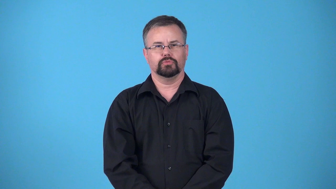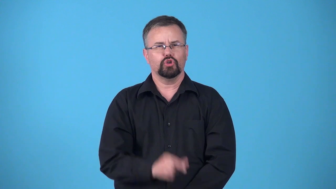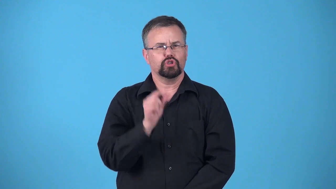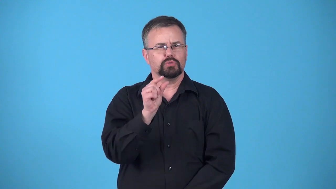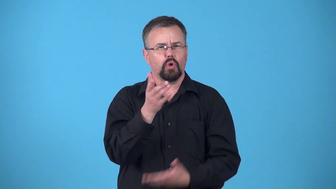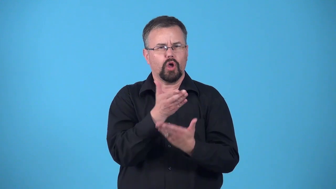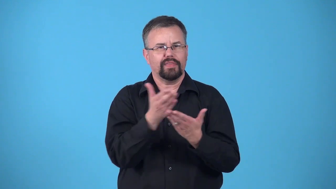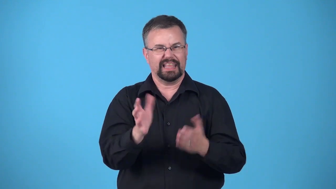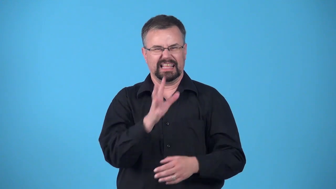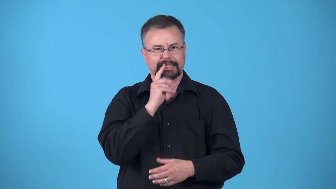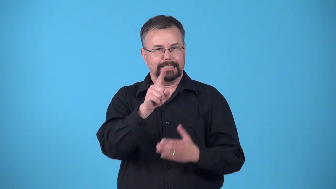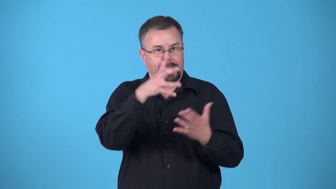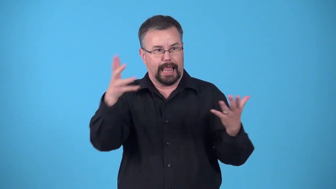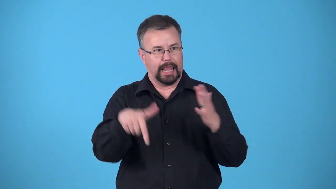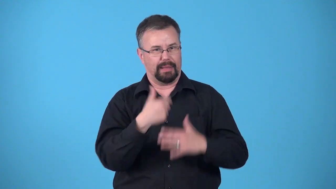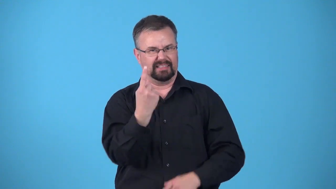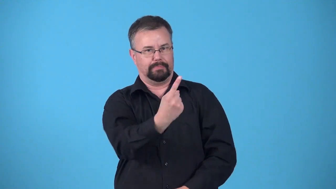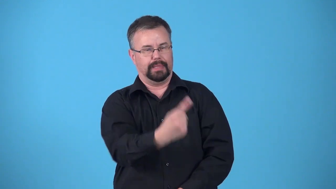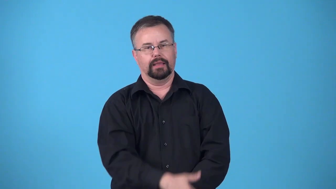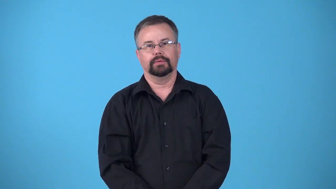speak volumes